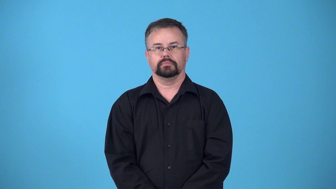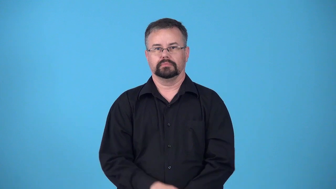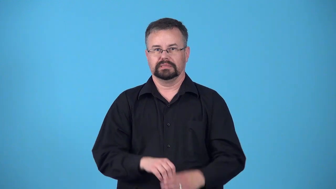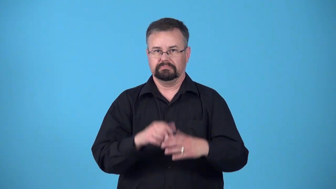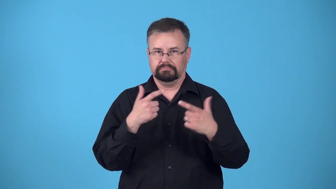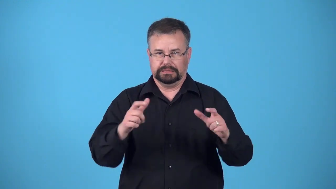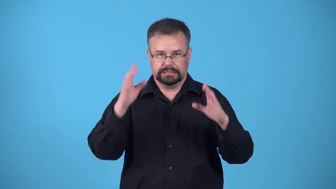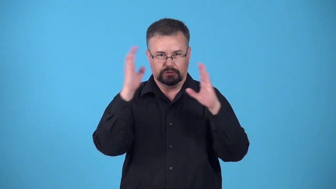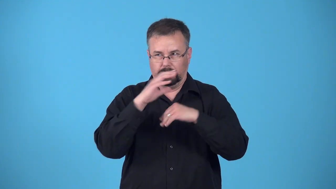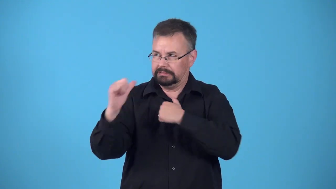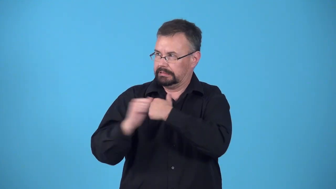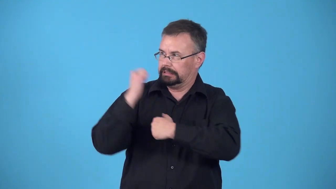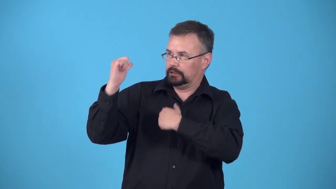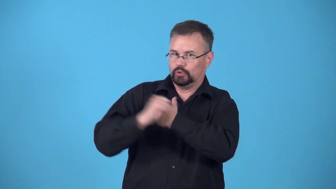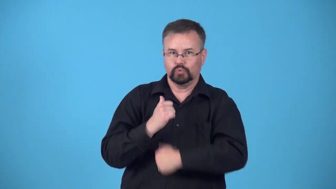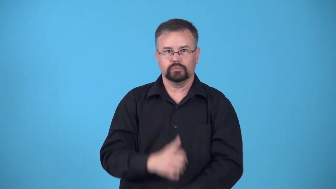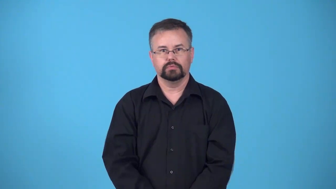up the creek